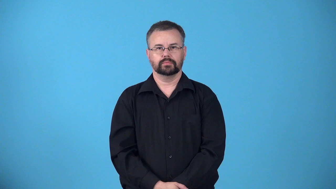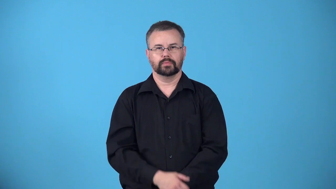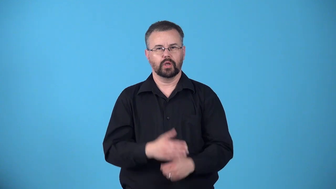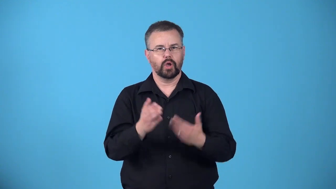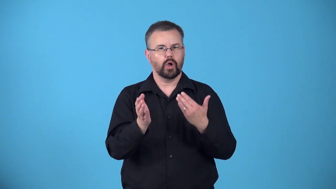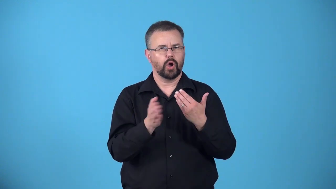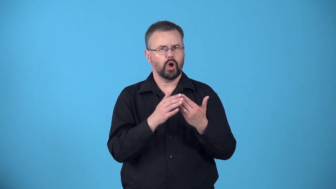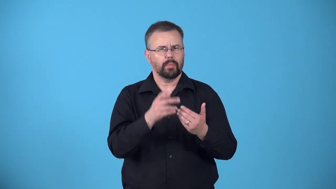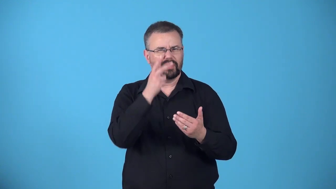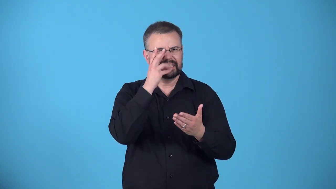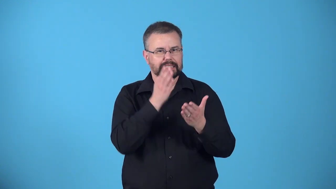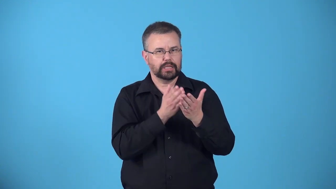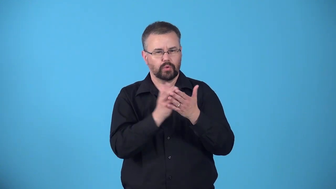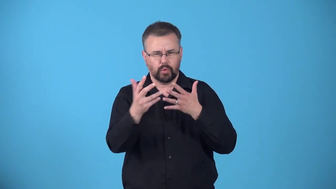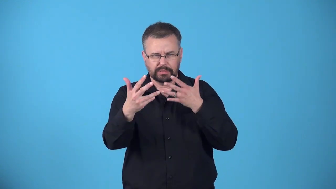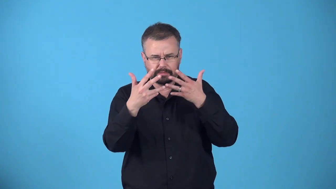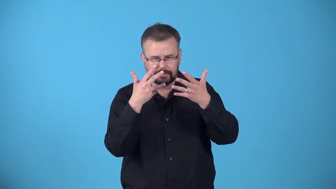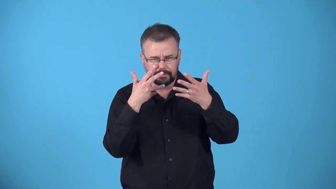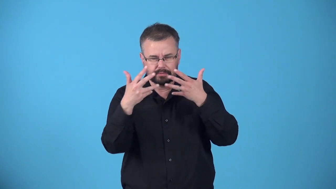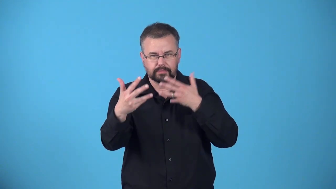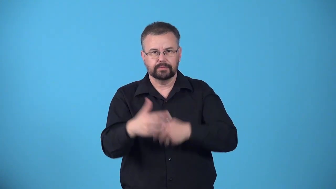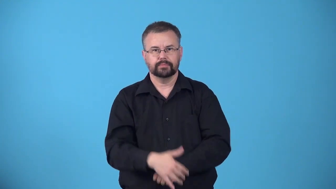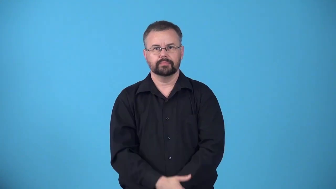semiopaque